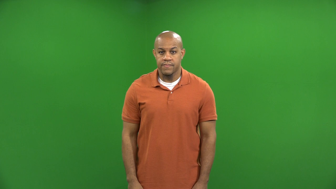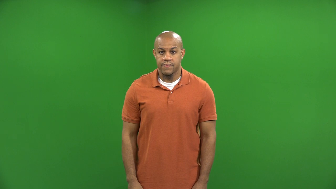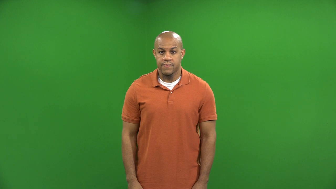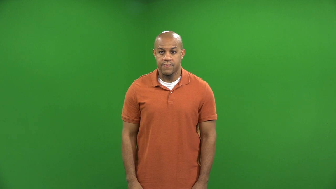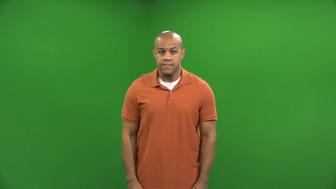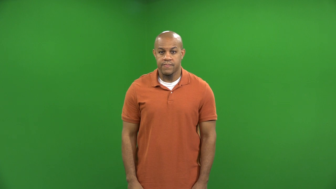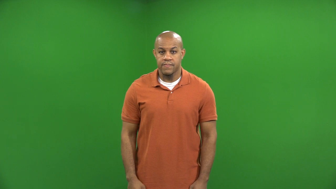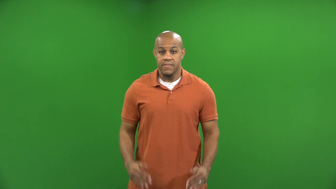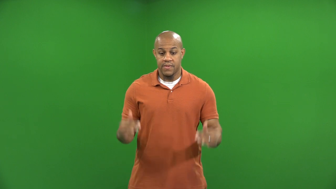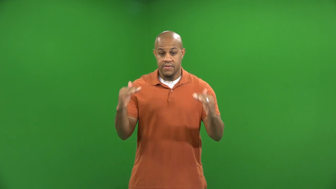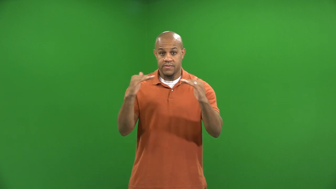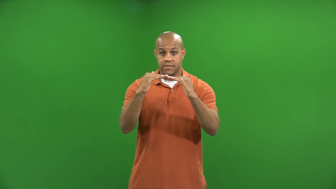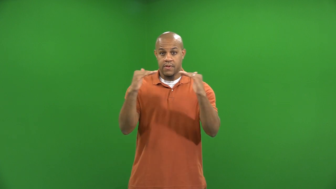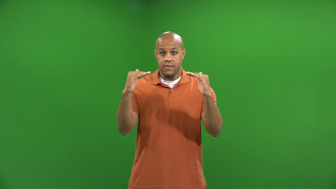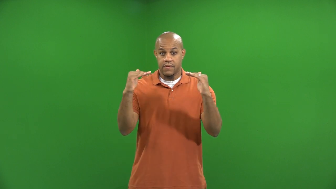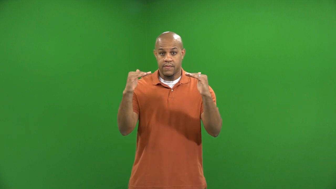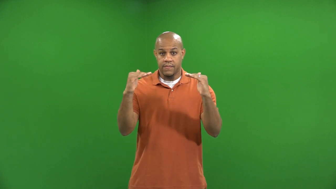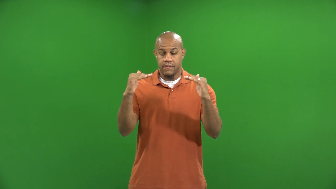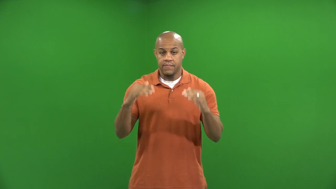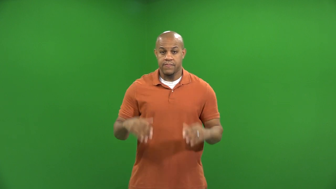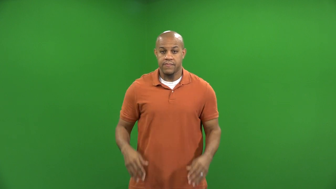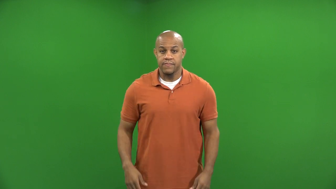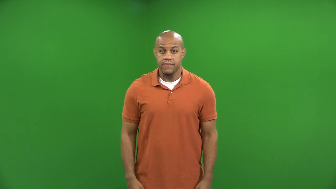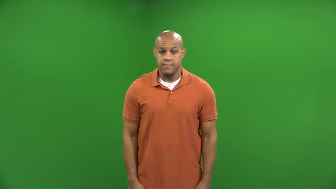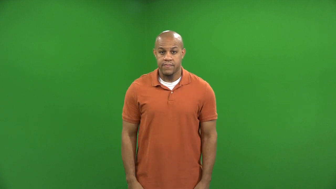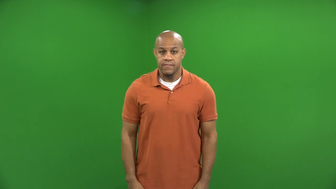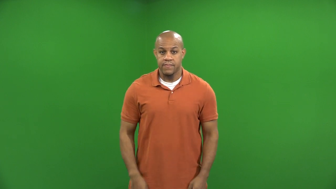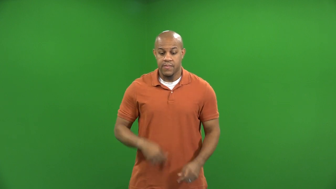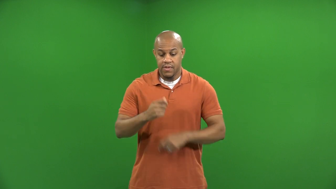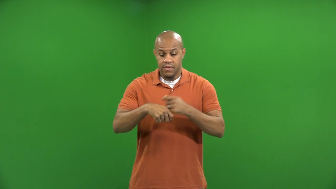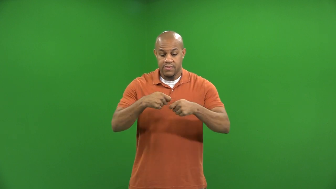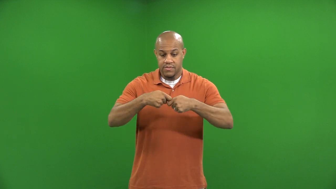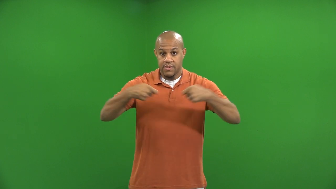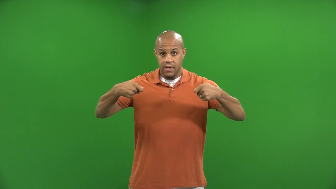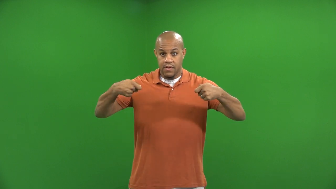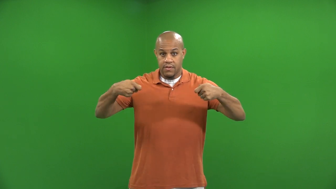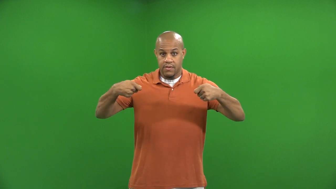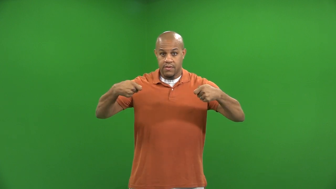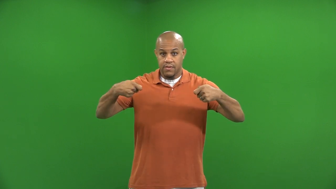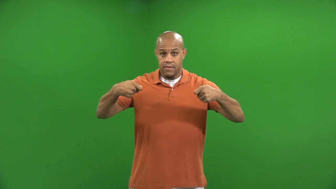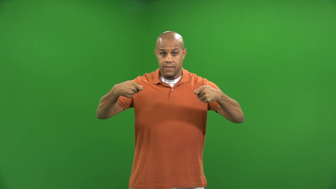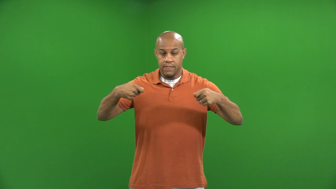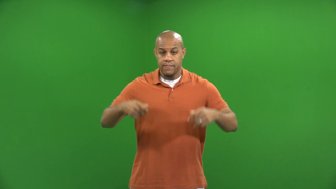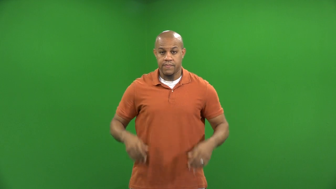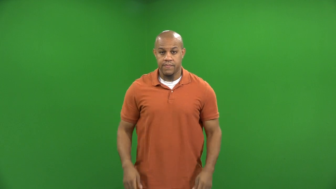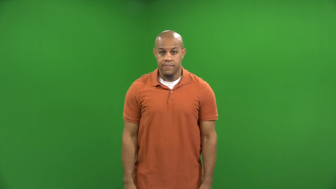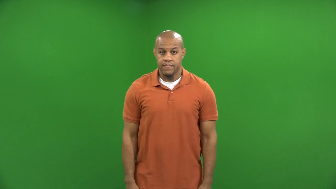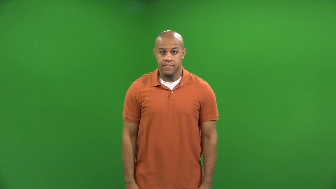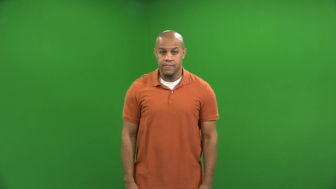Tie